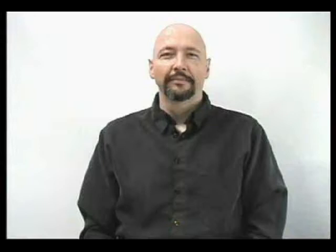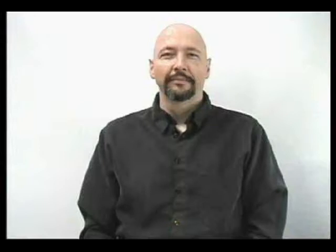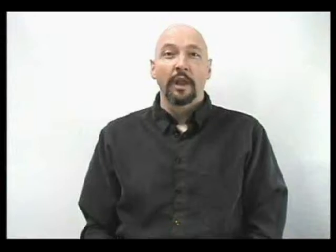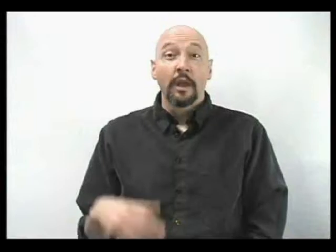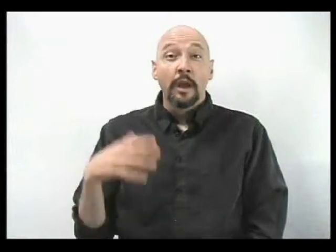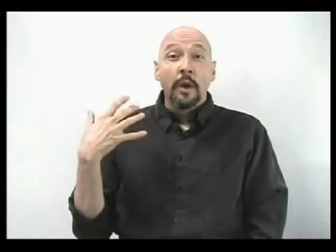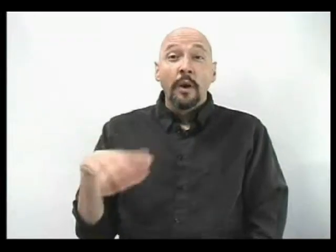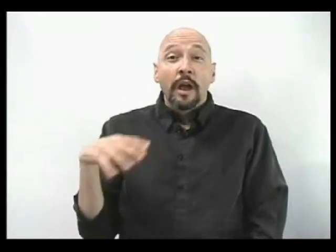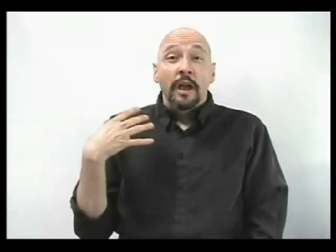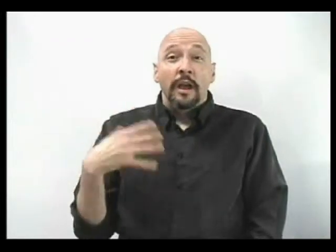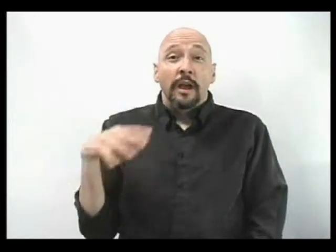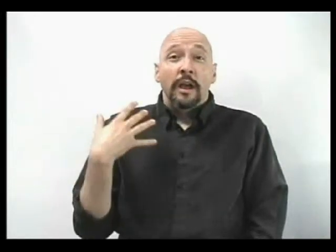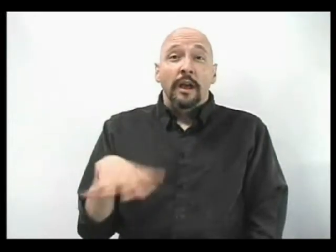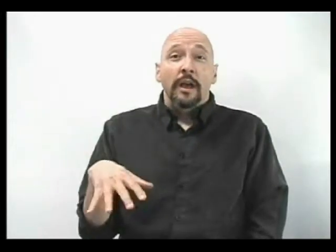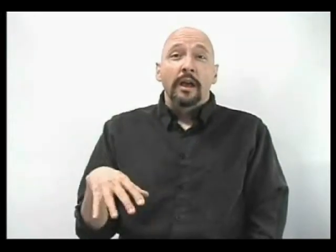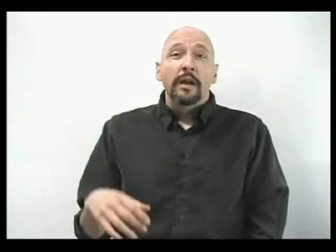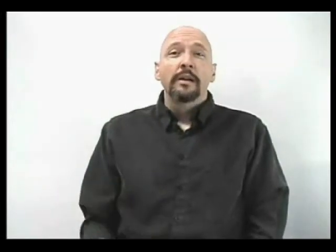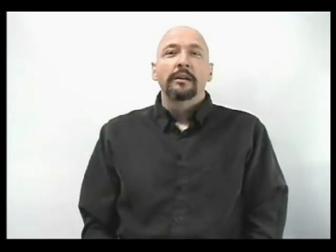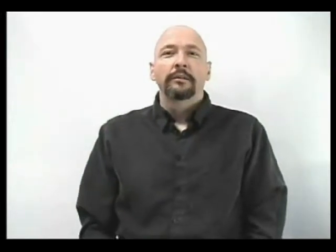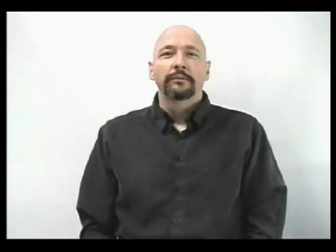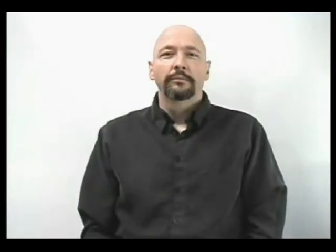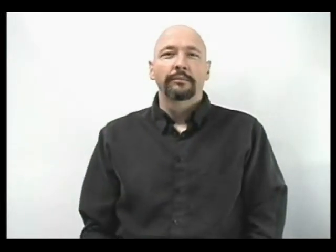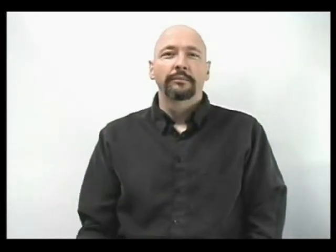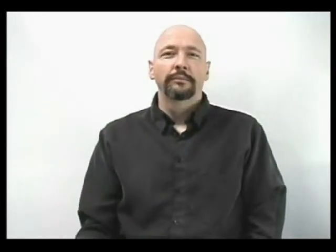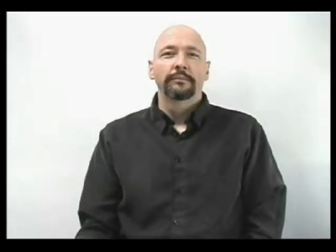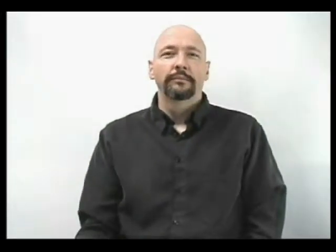WOW